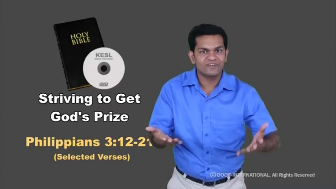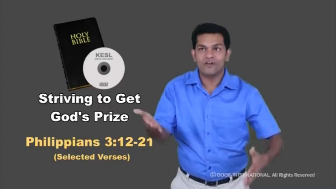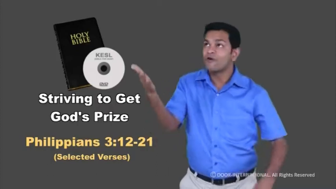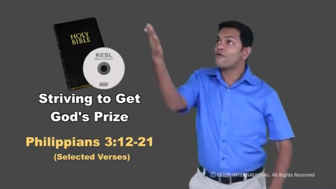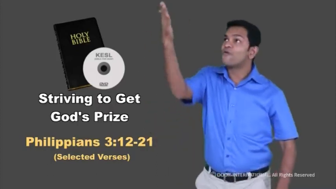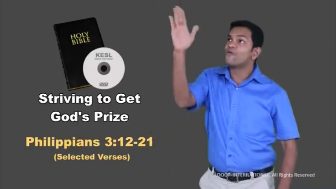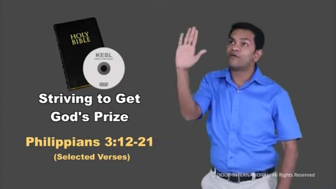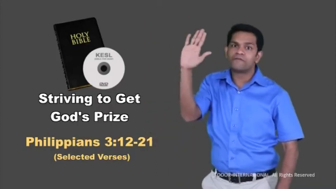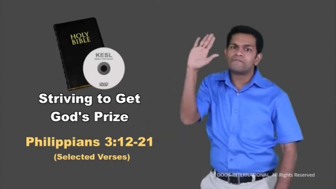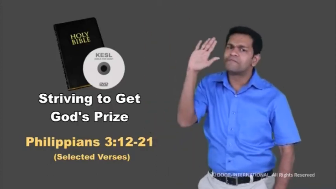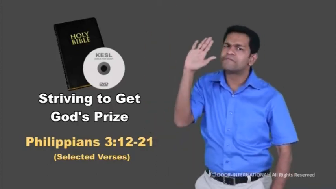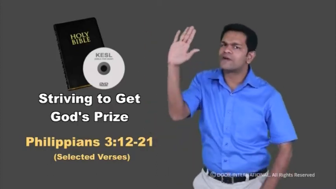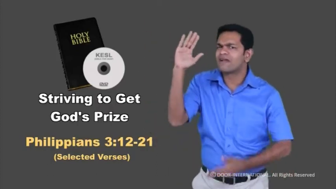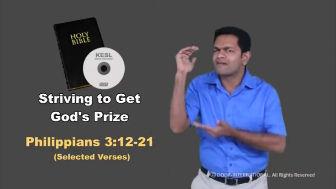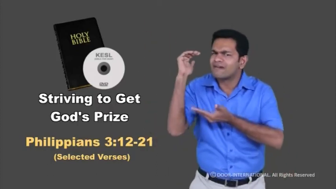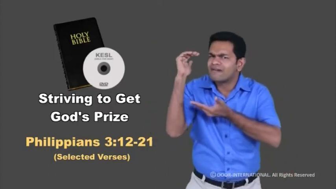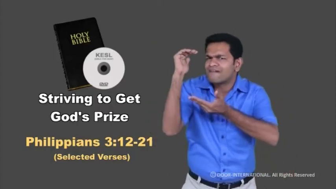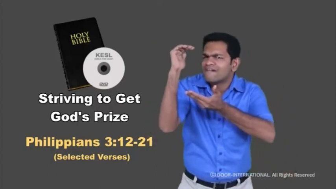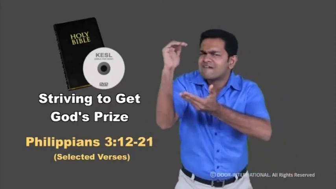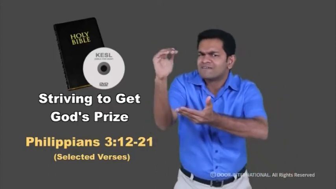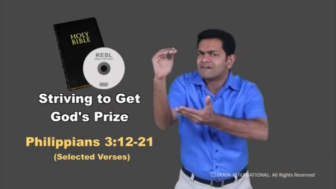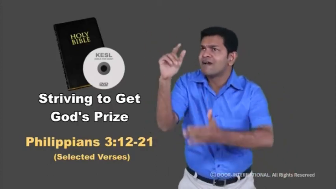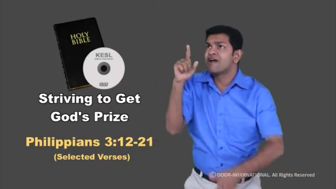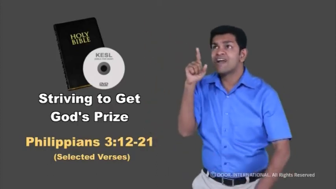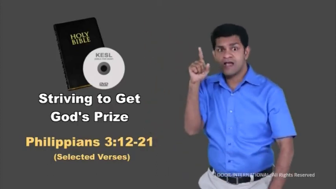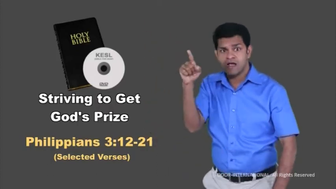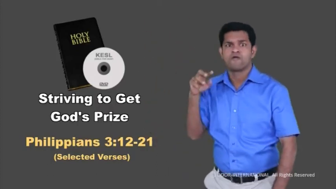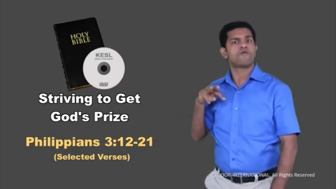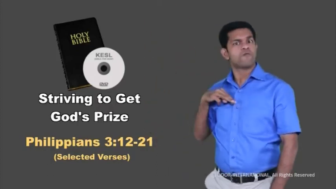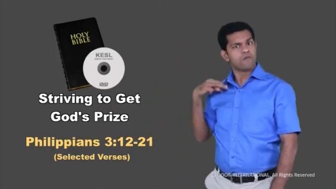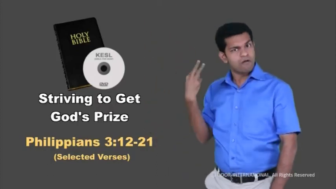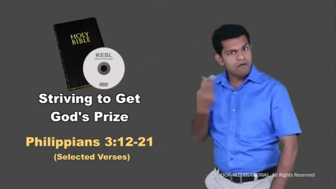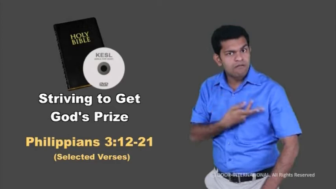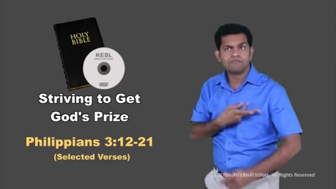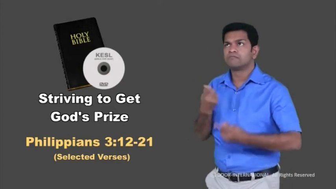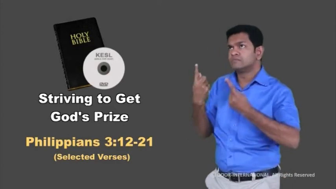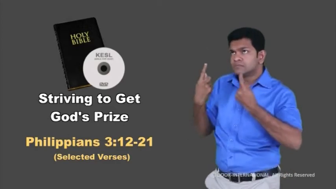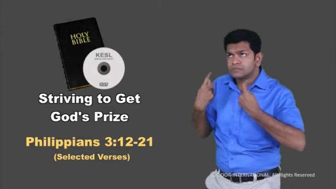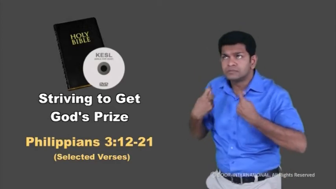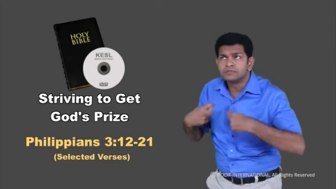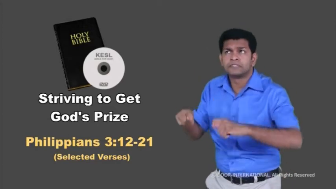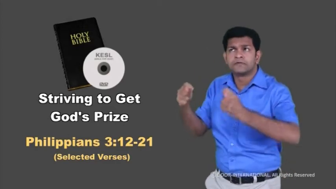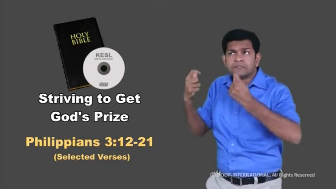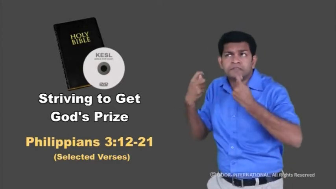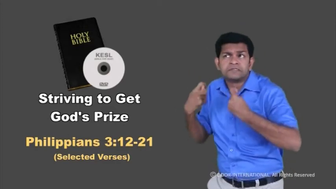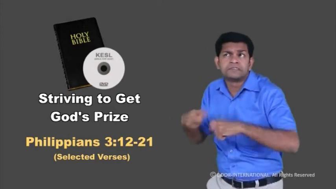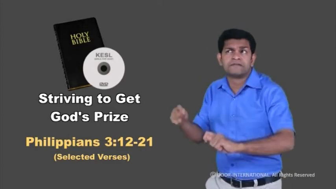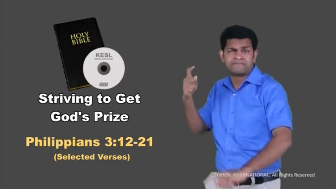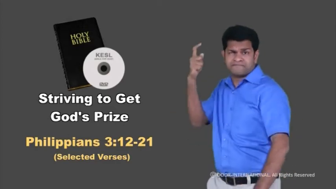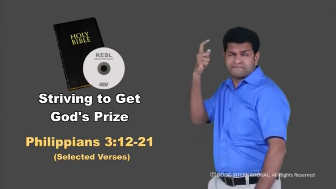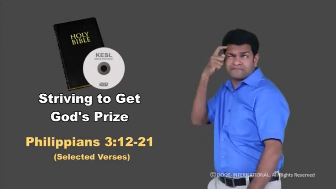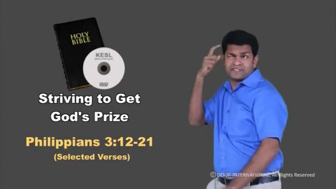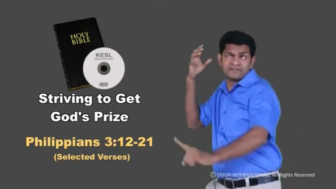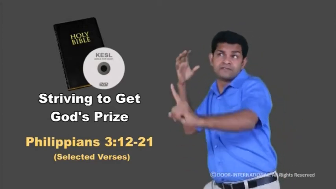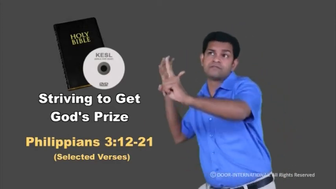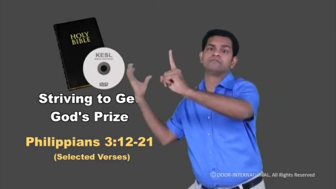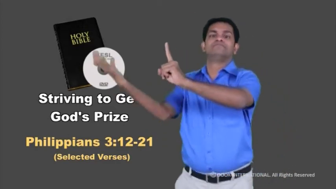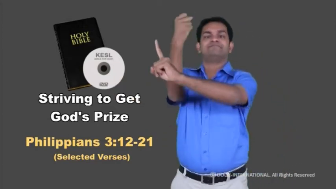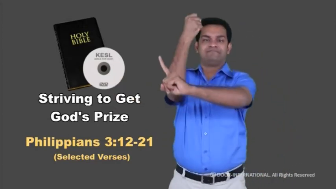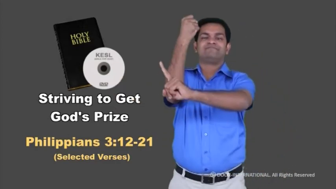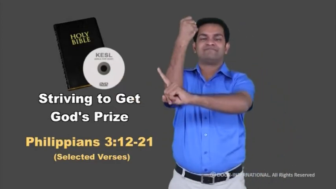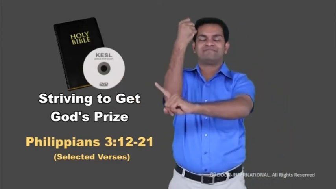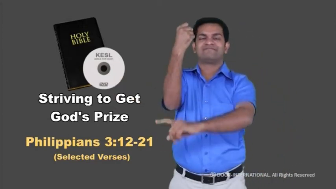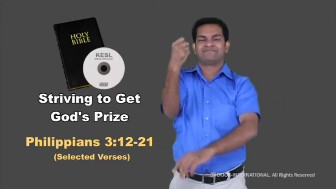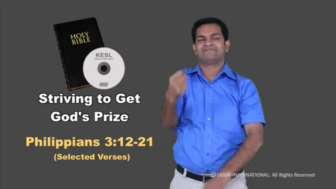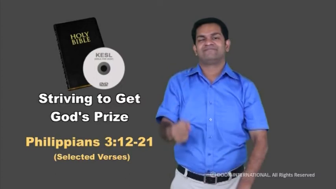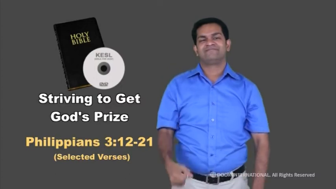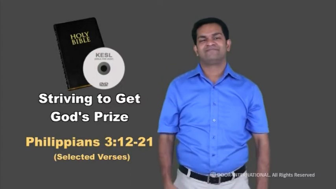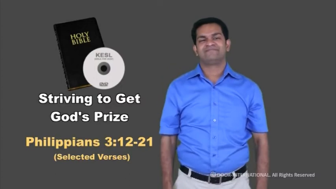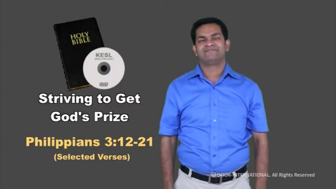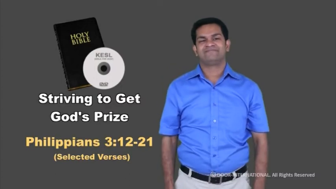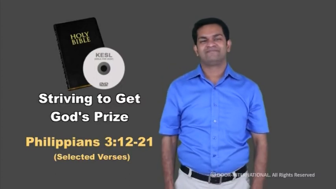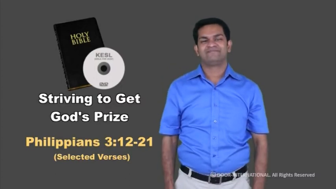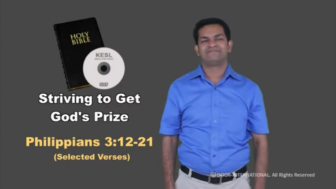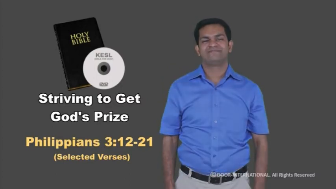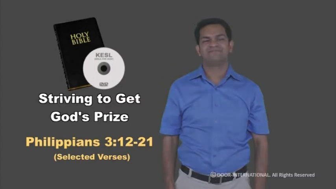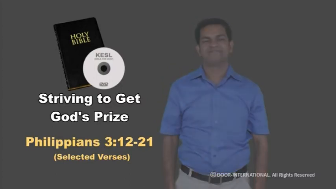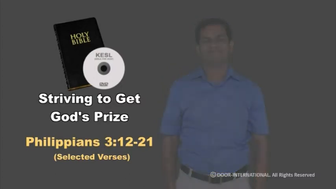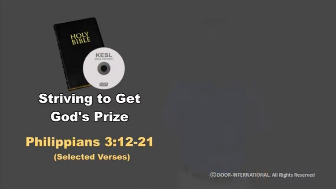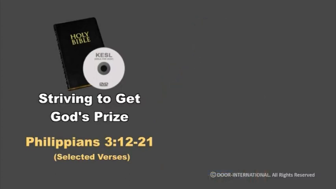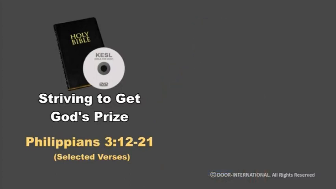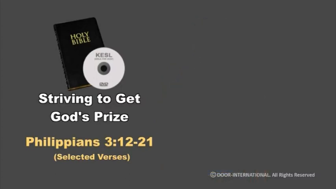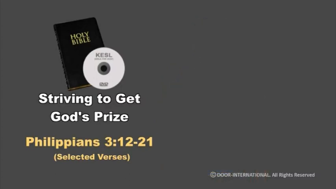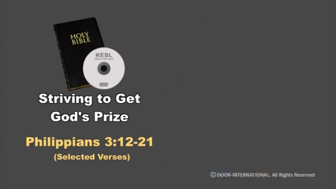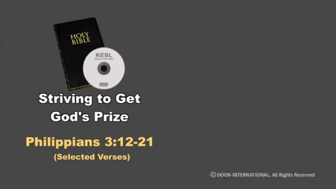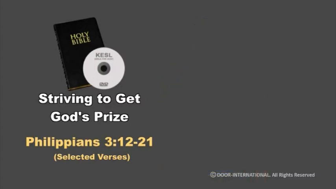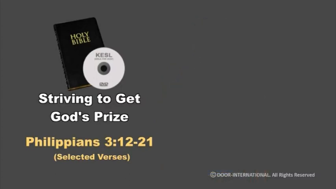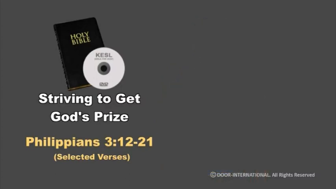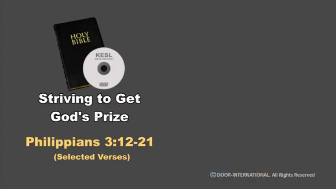Striving to Get God's Prize